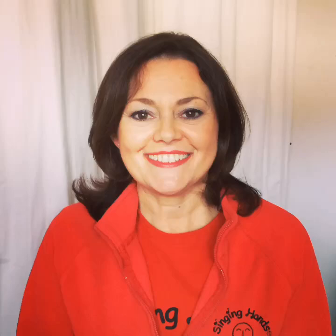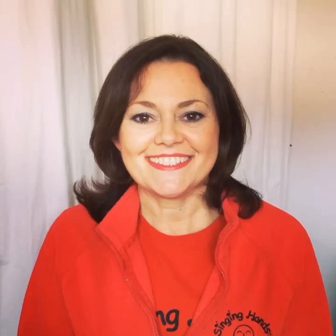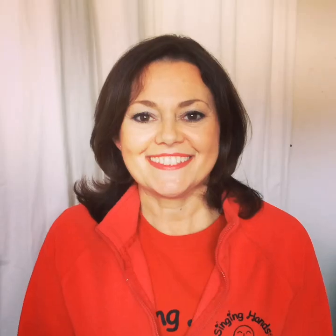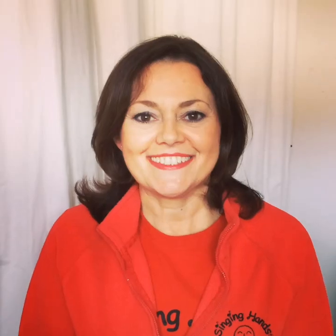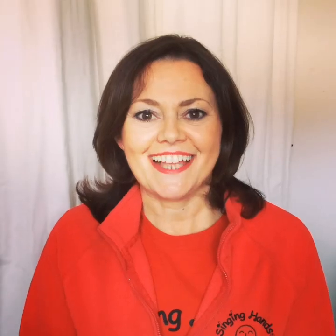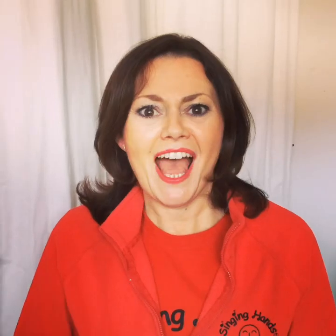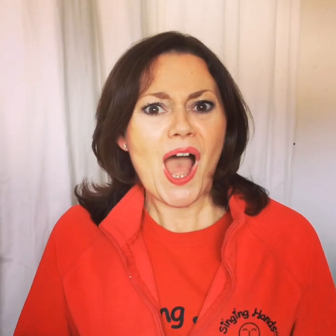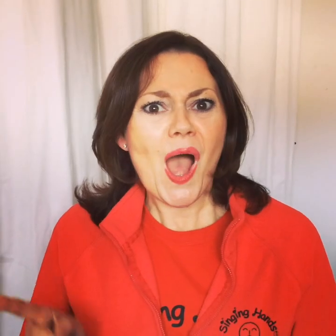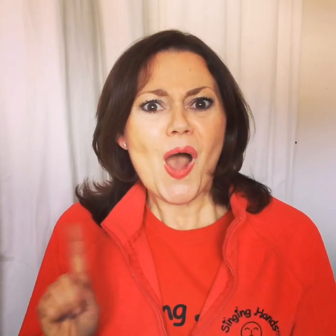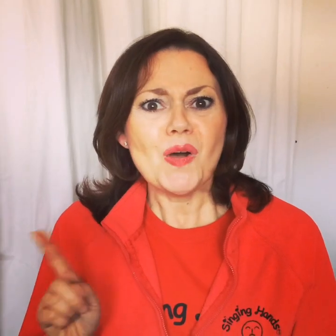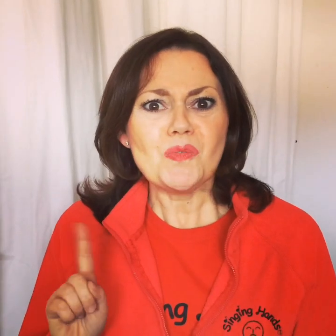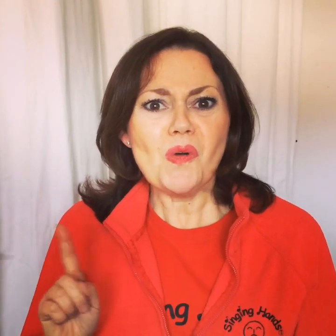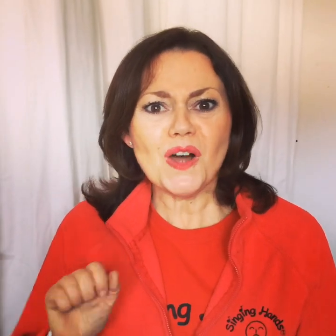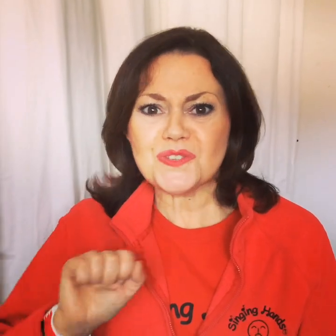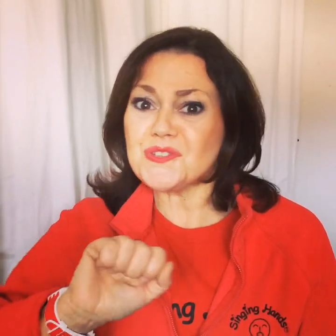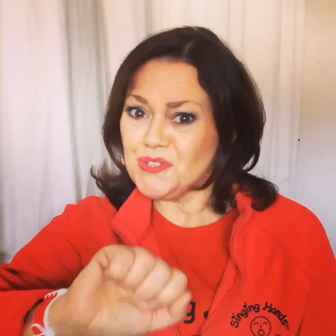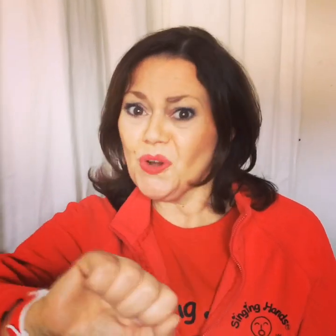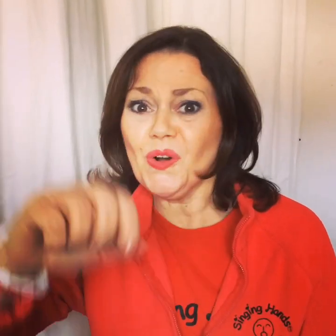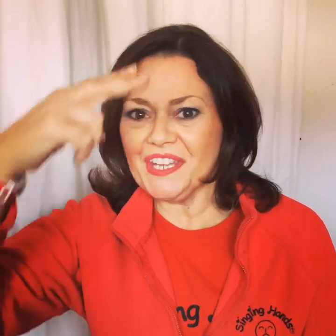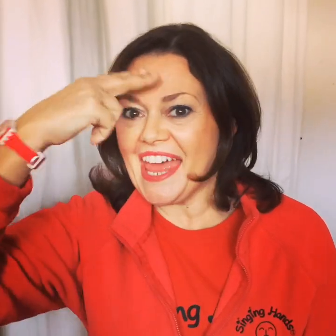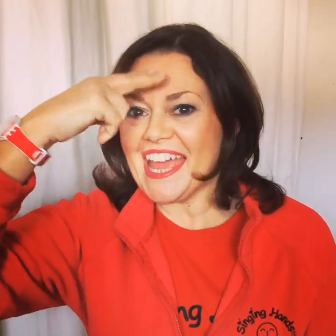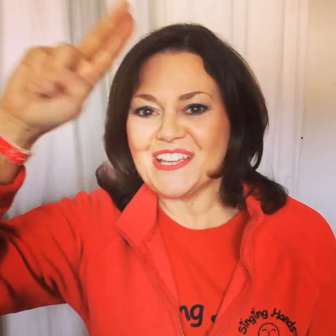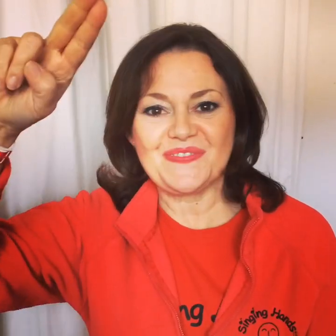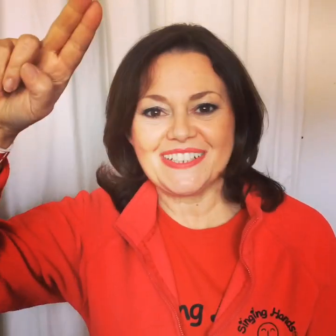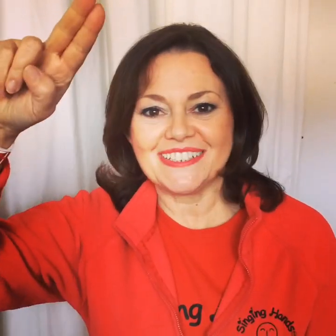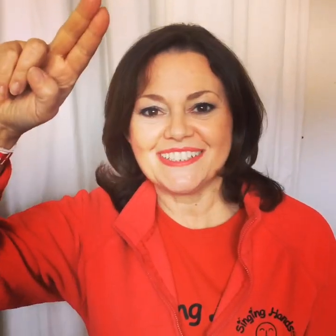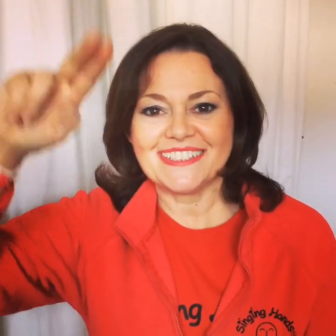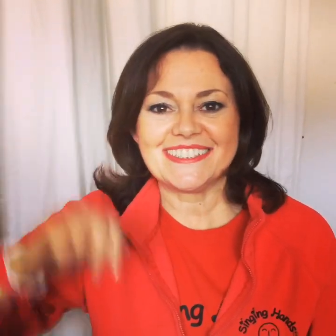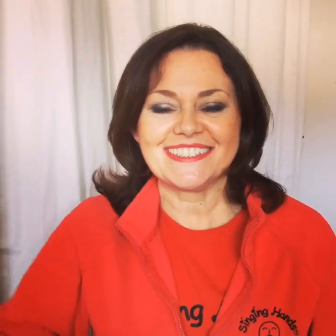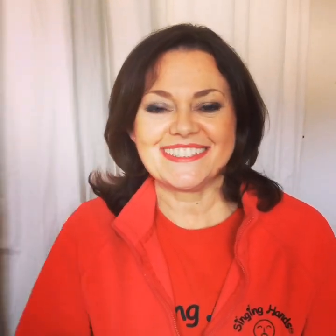WHAT'S YOUR NAME?